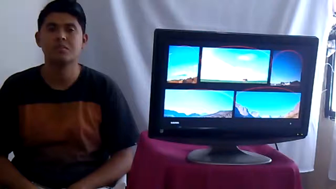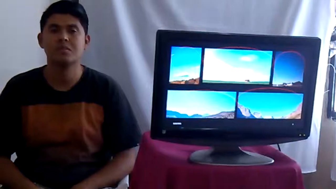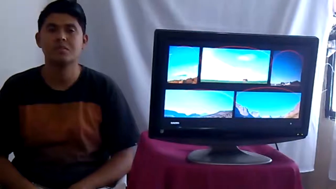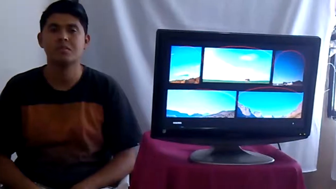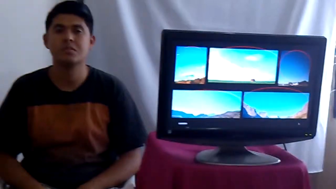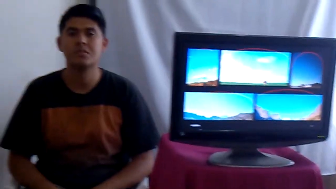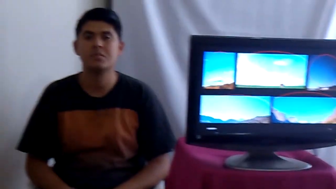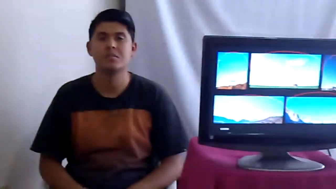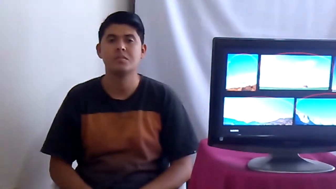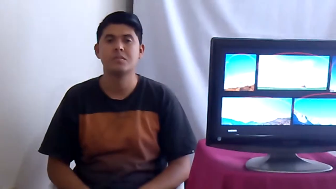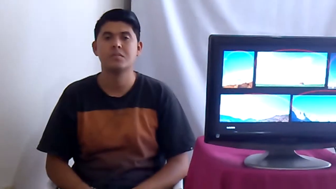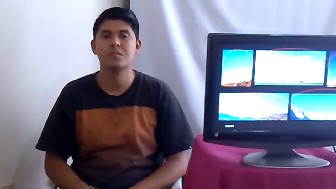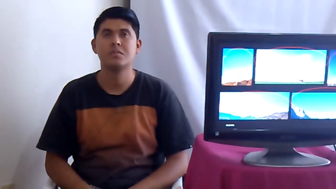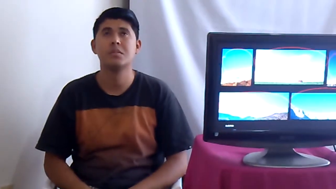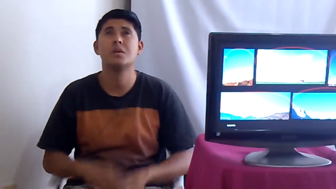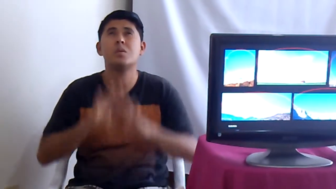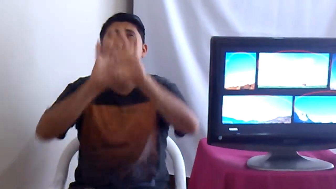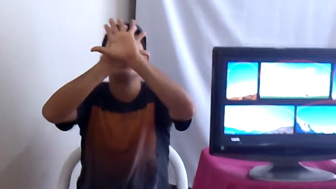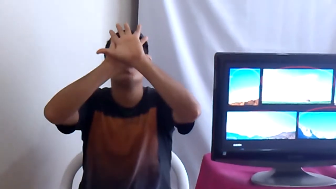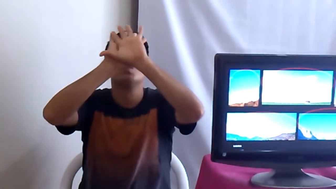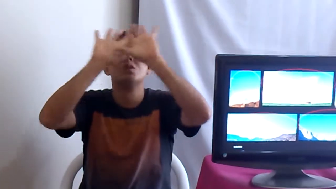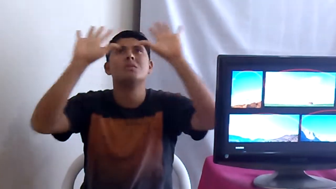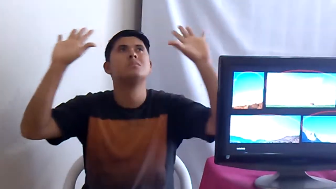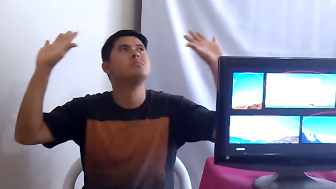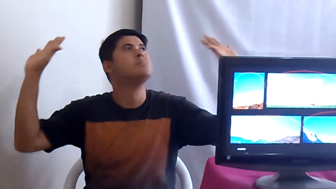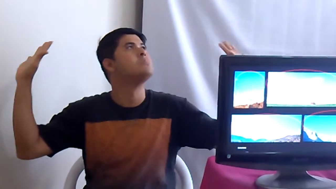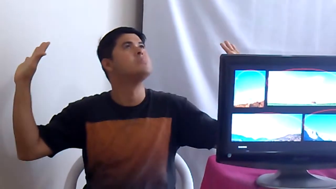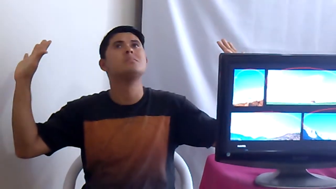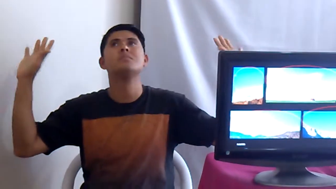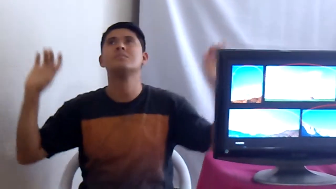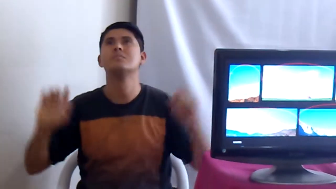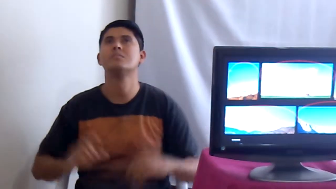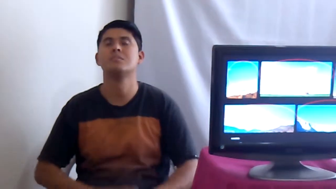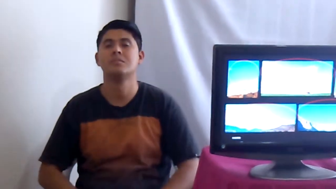sky